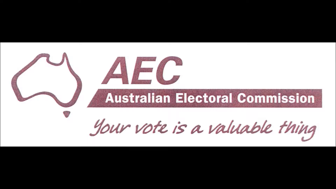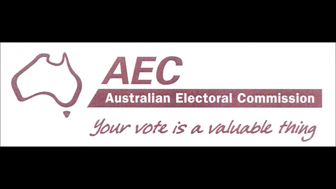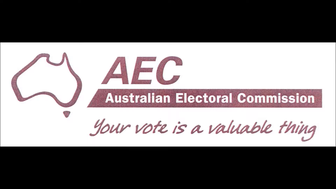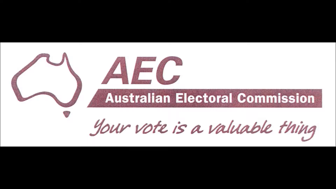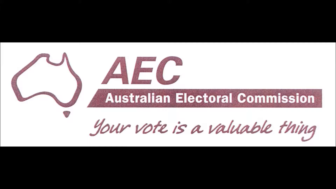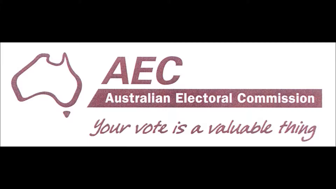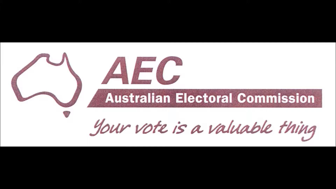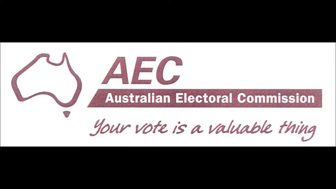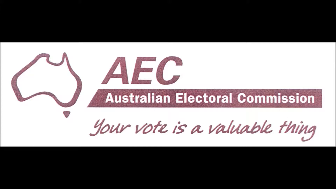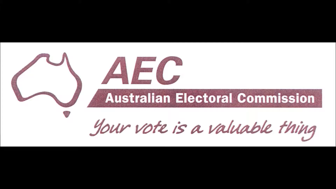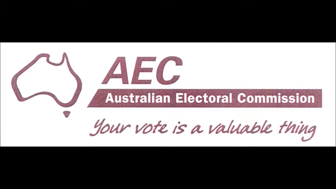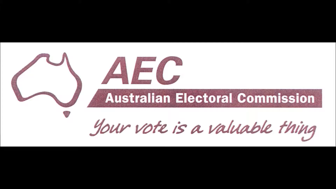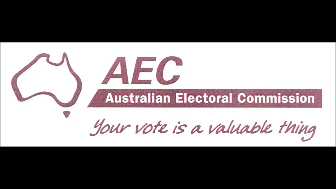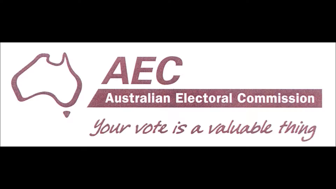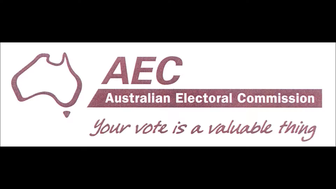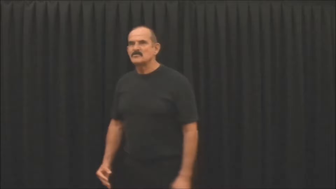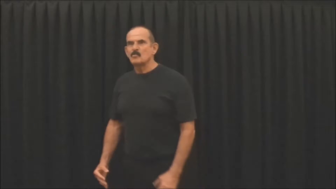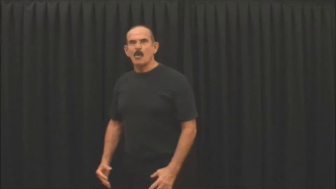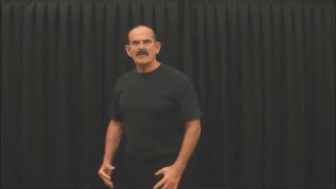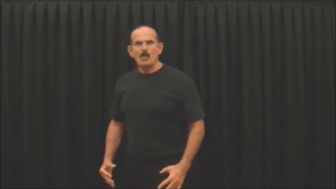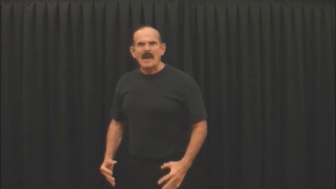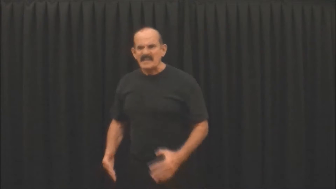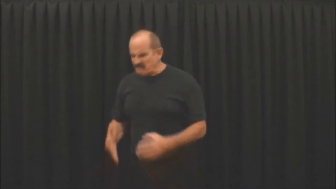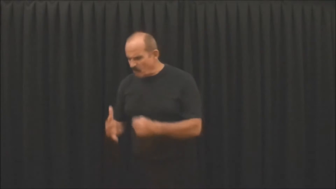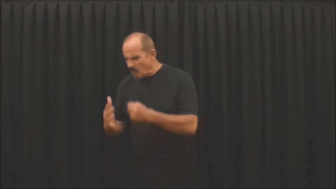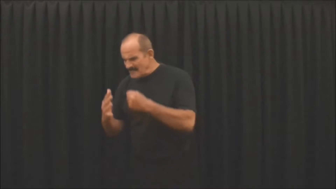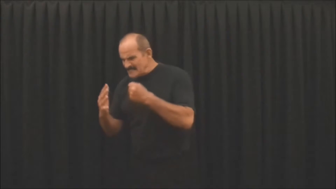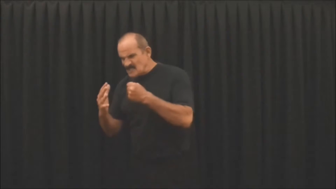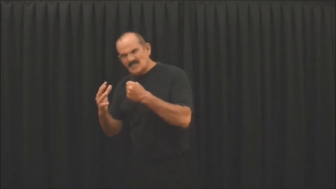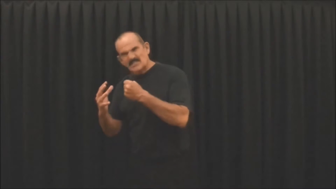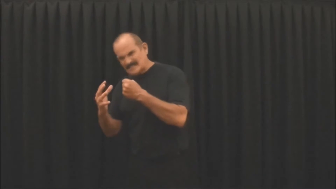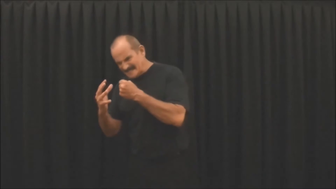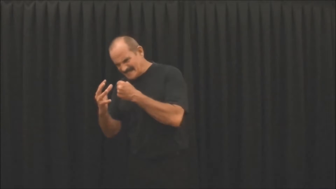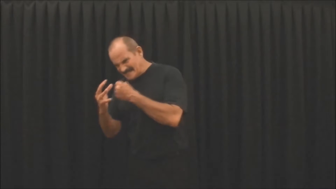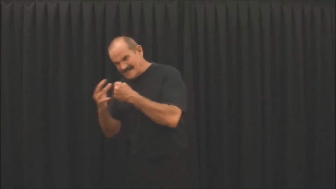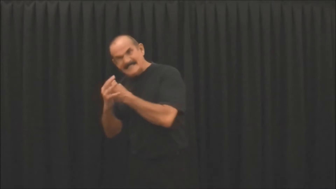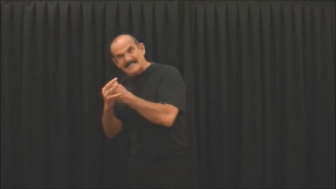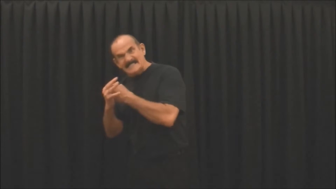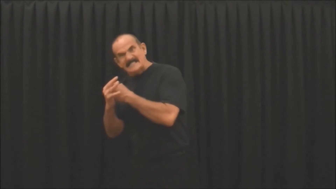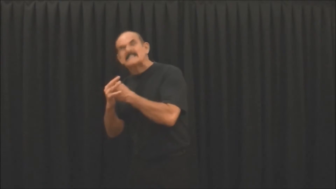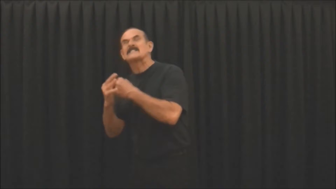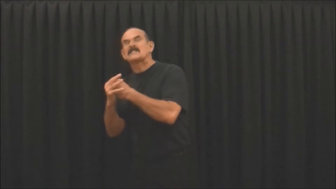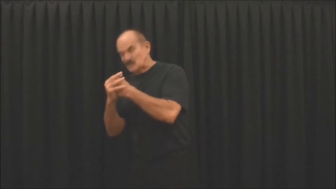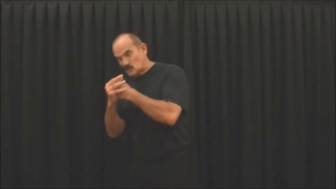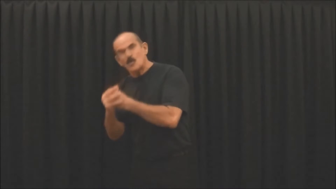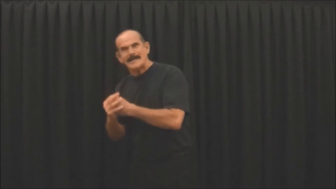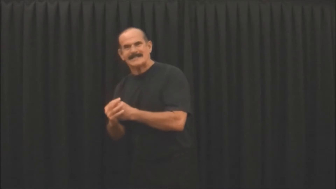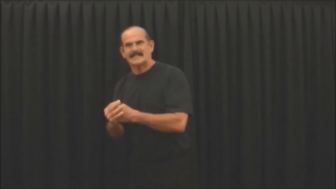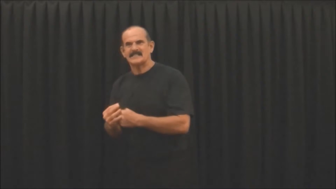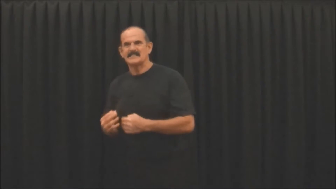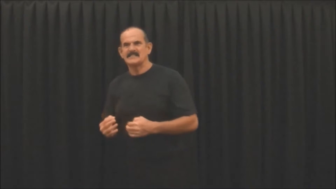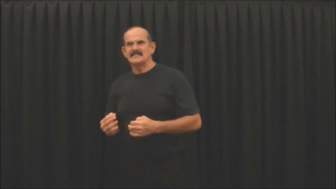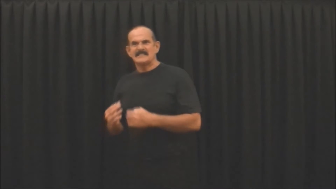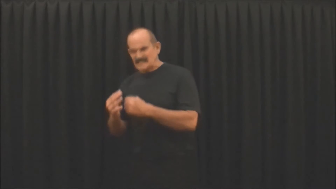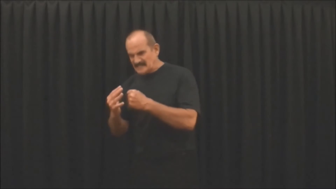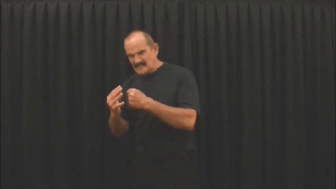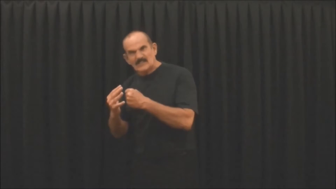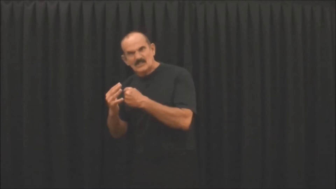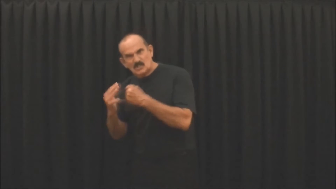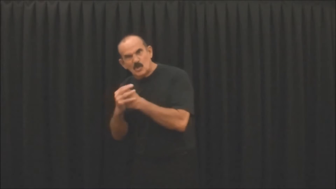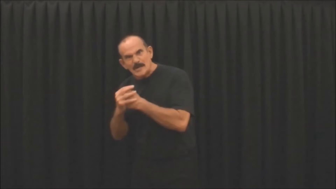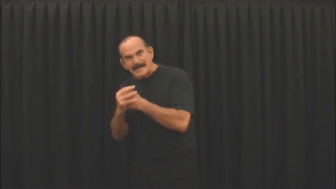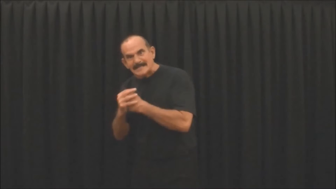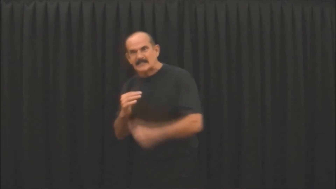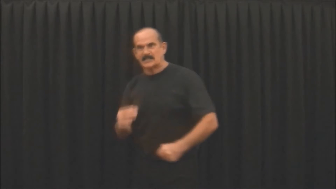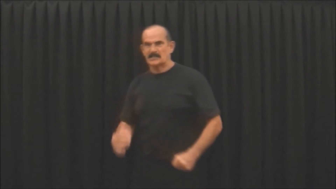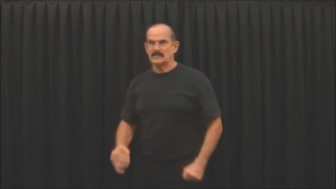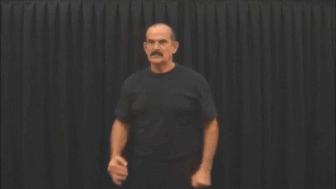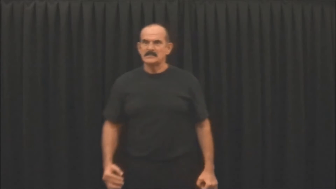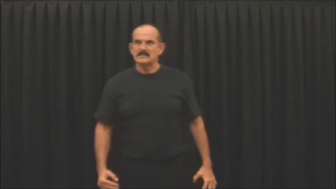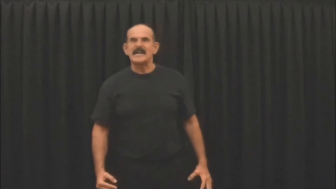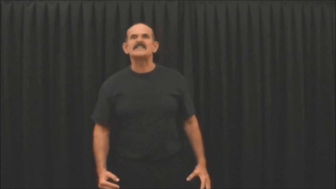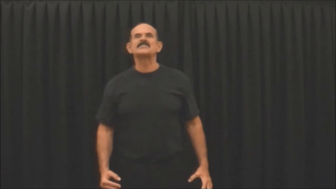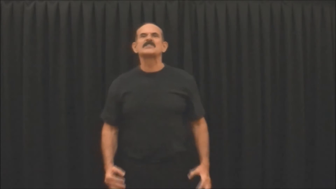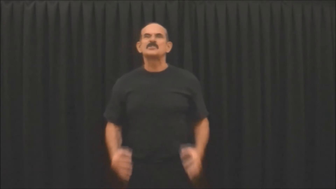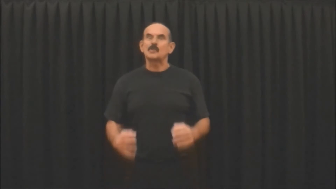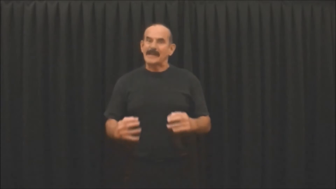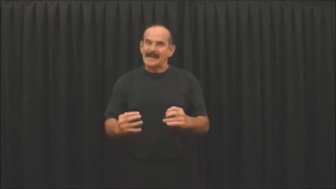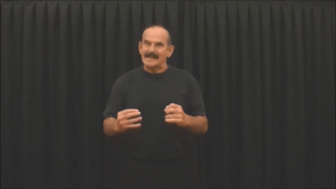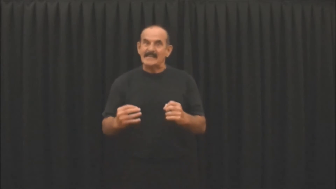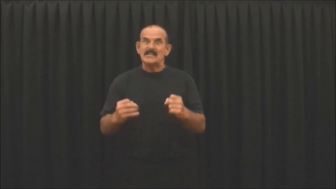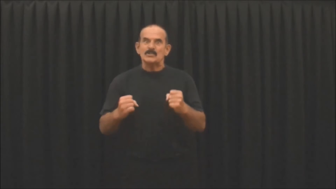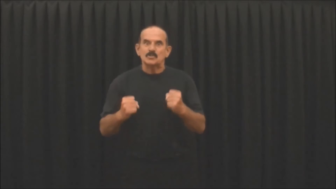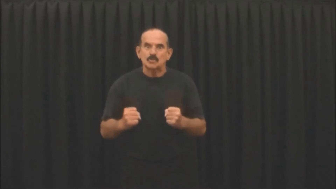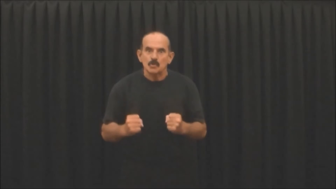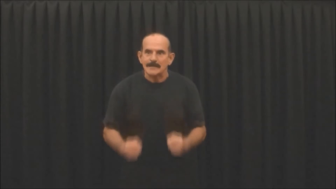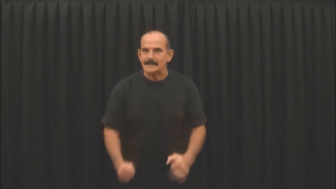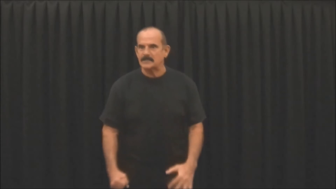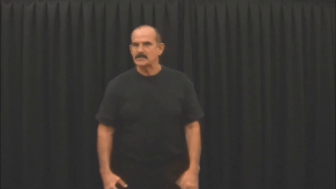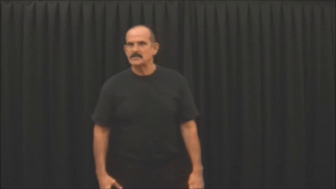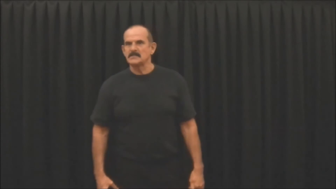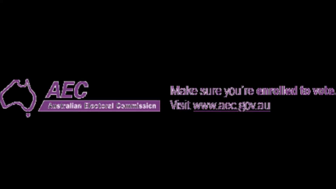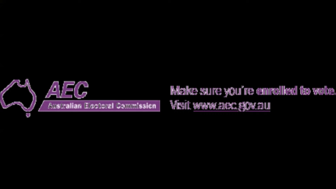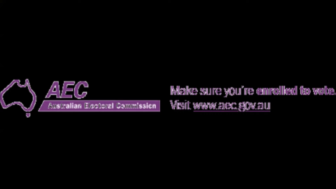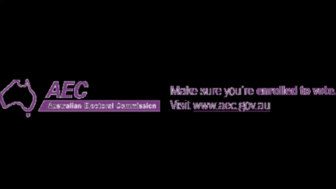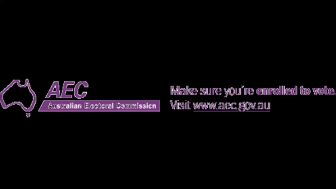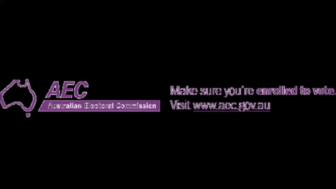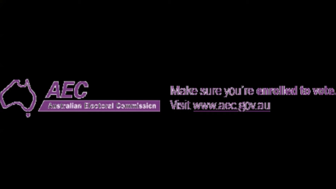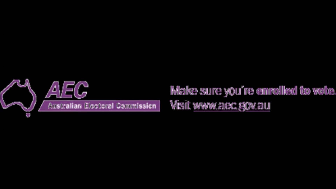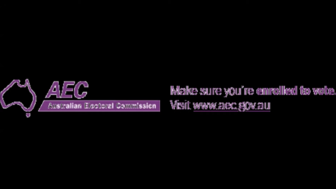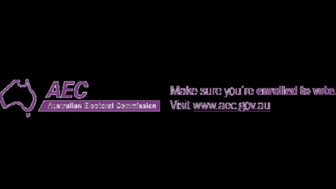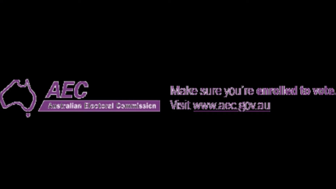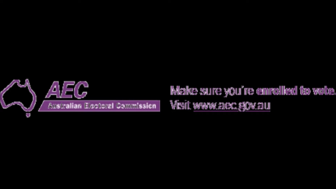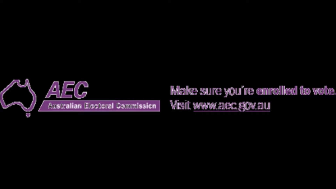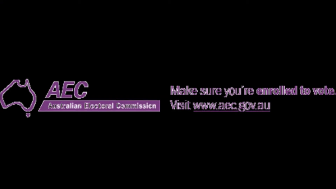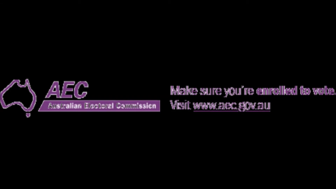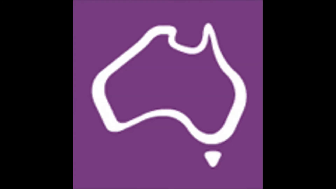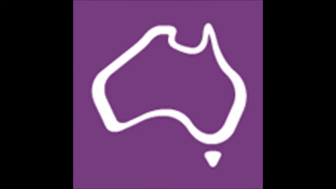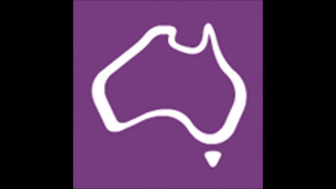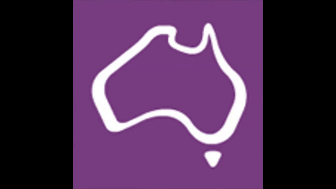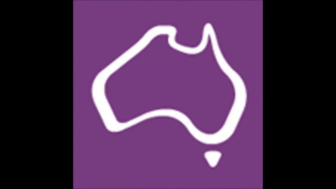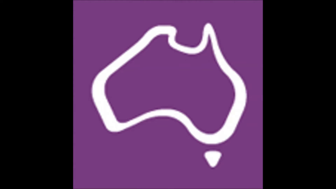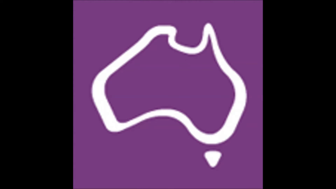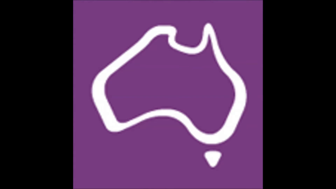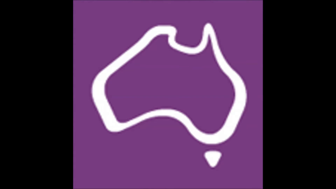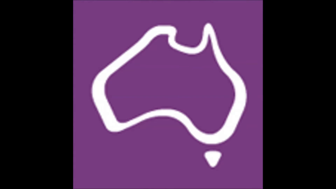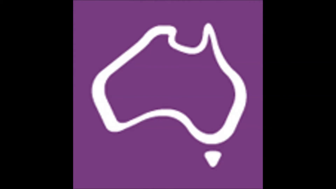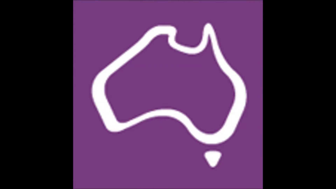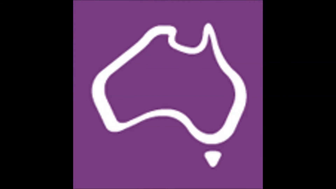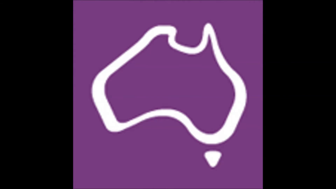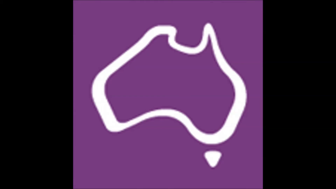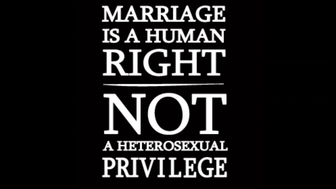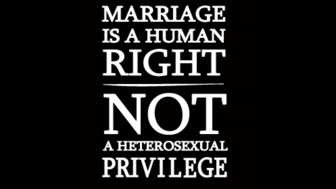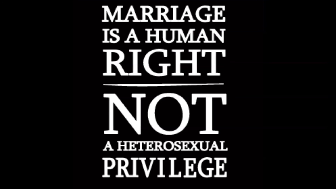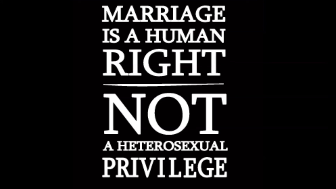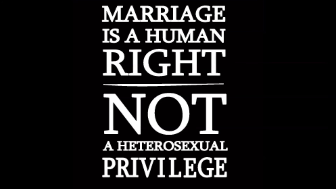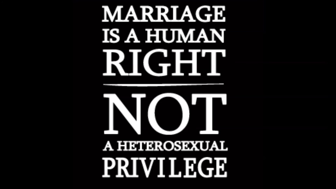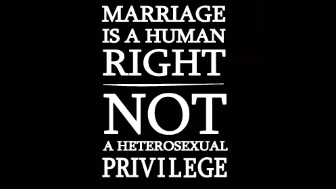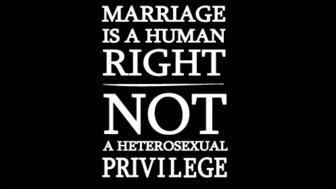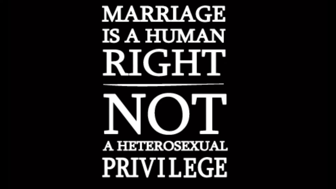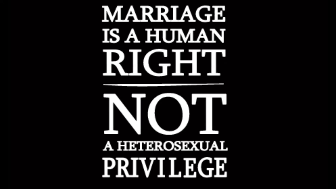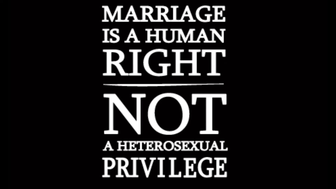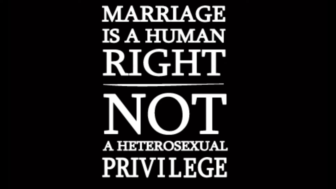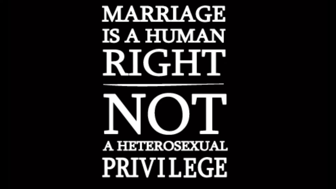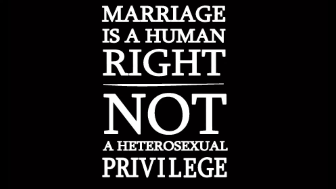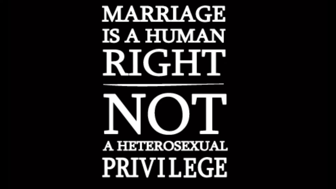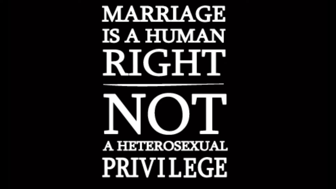Marriage is a human right not a heterosexul privilege